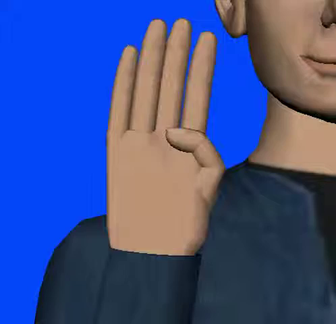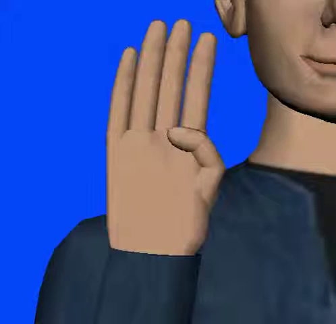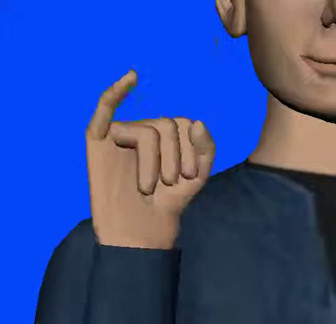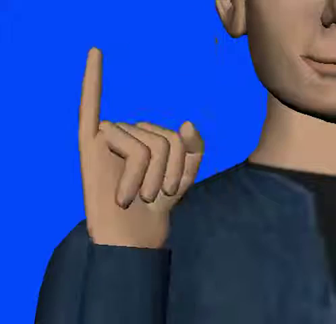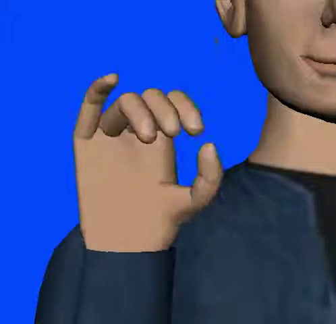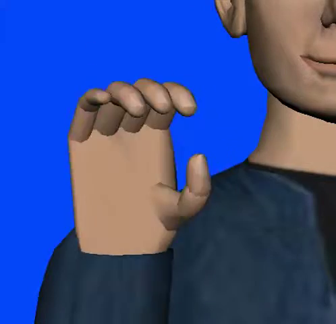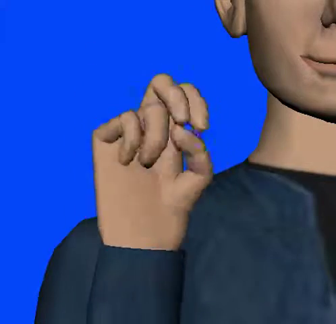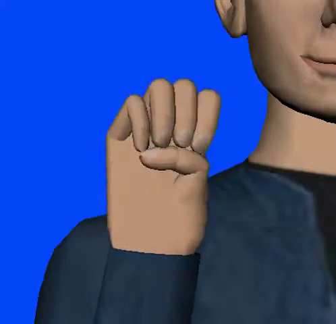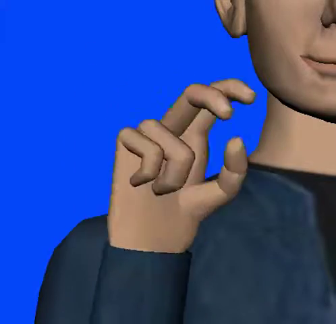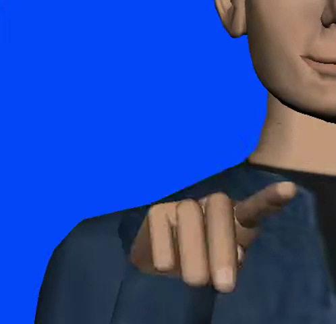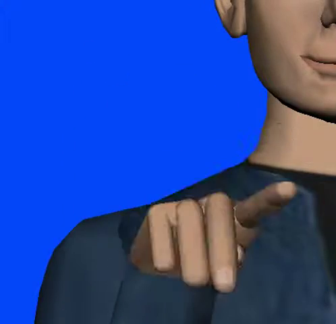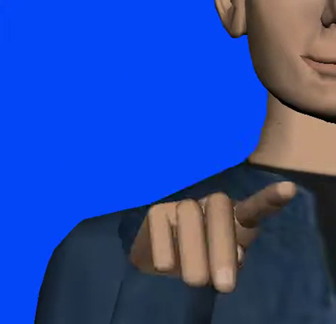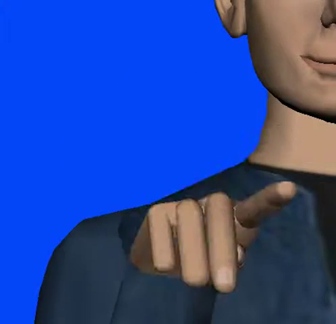bicep